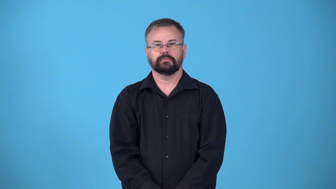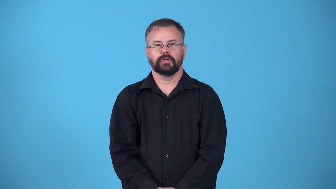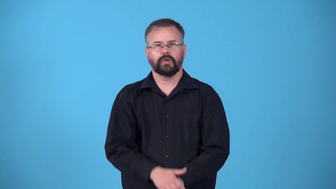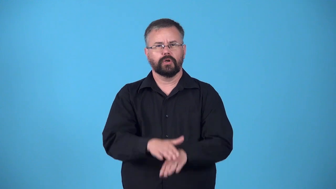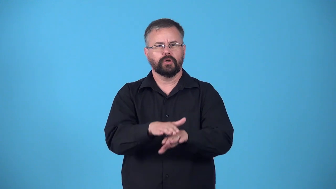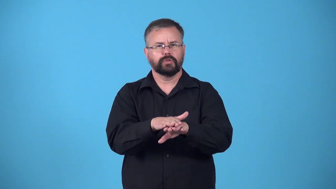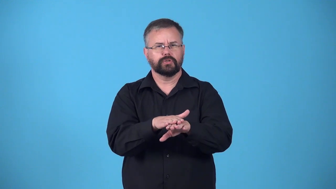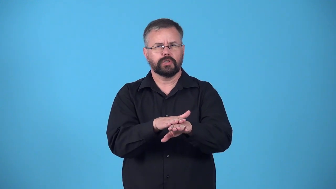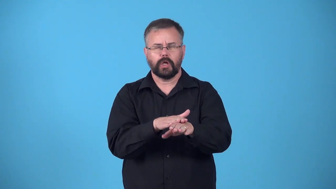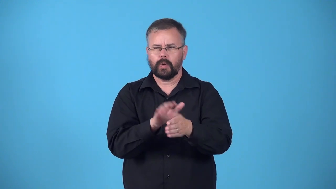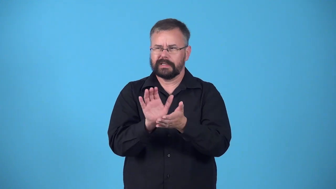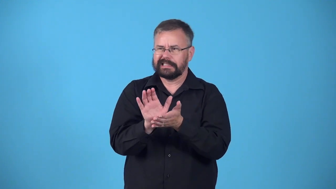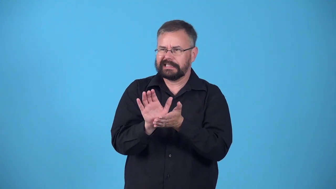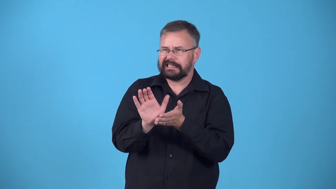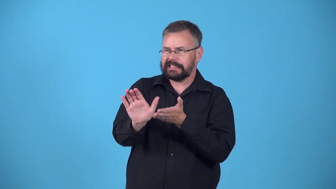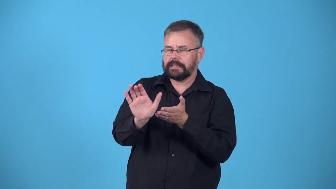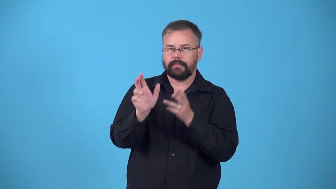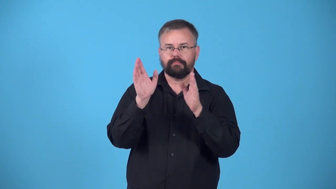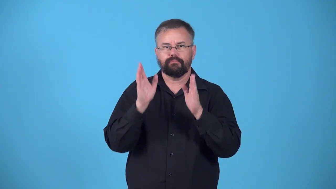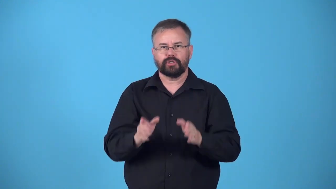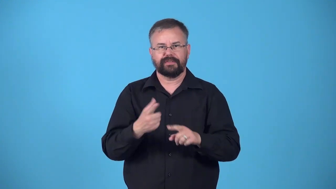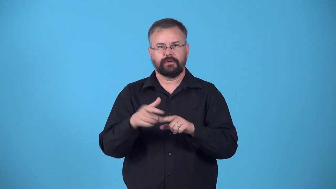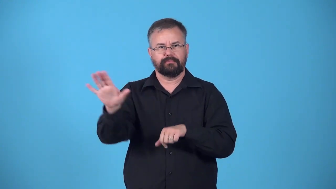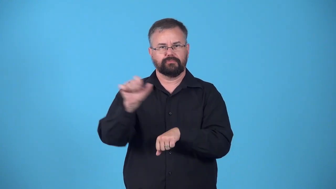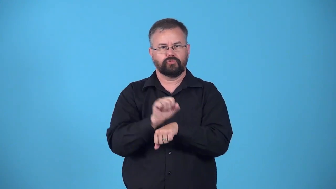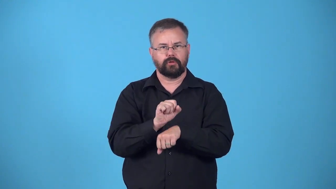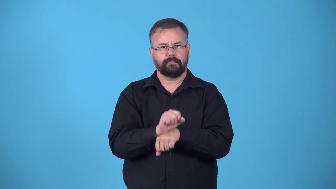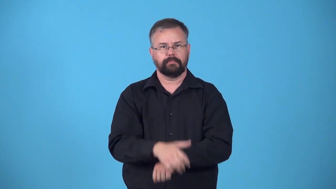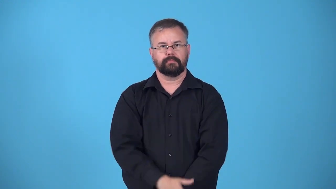edge out